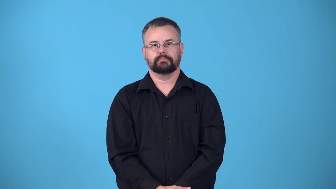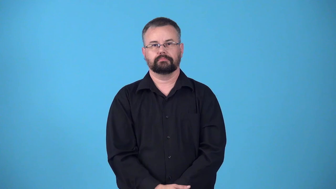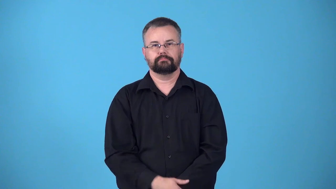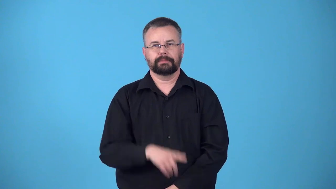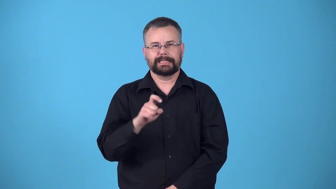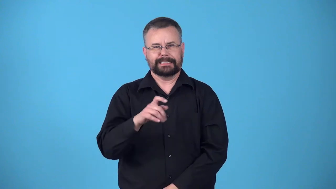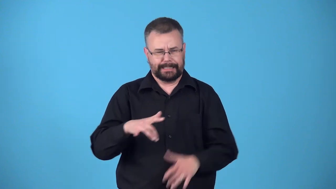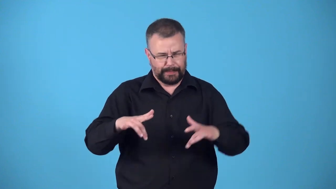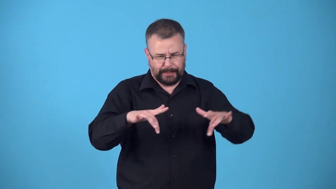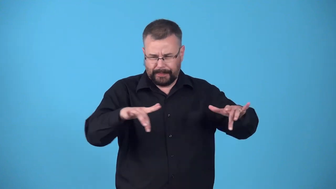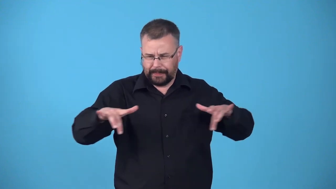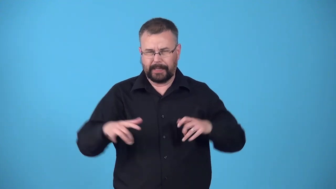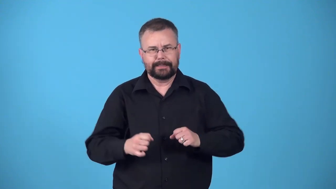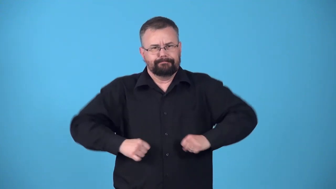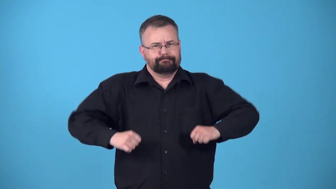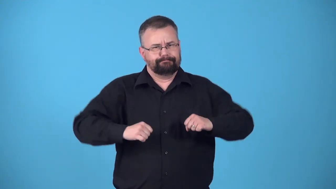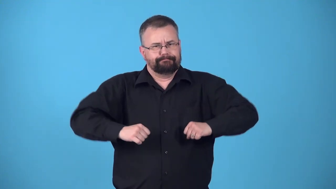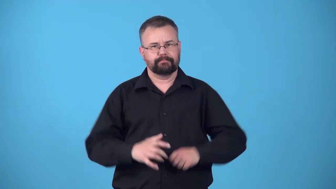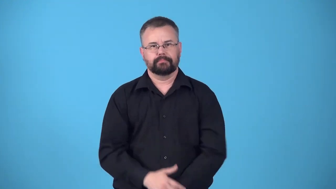elbow room